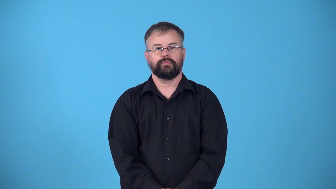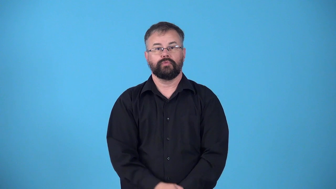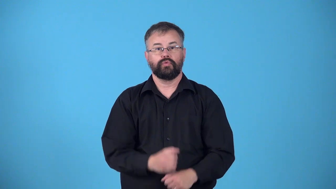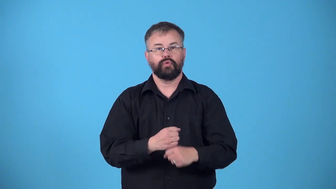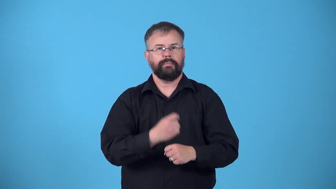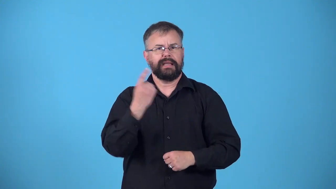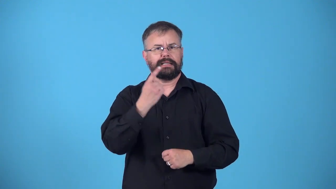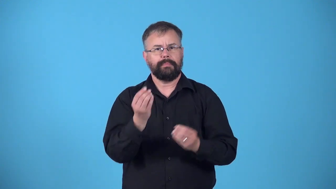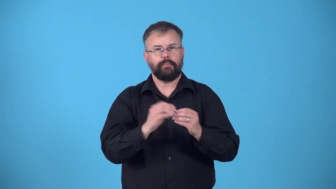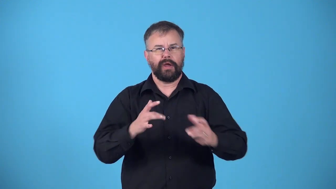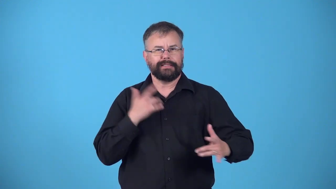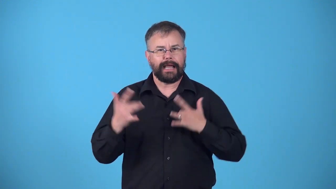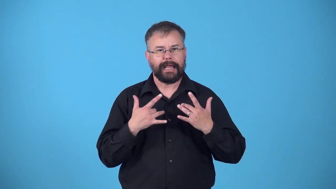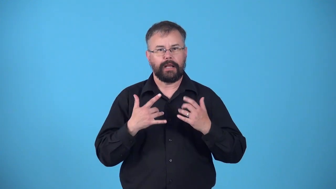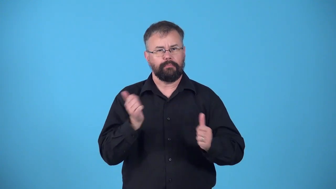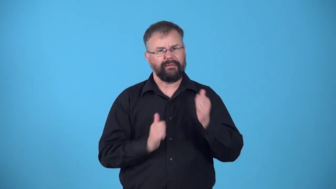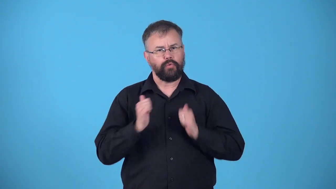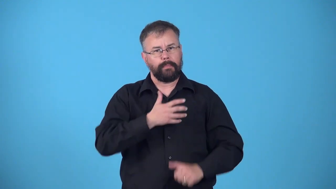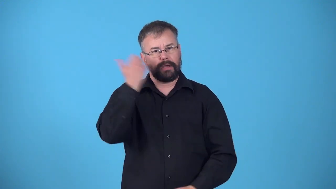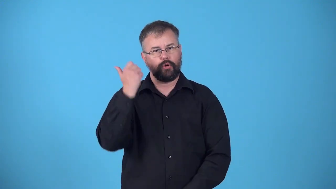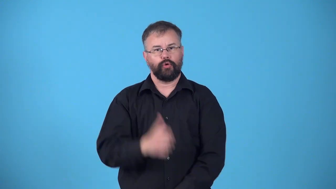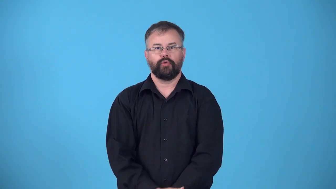juice up-make exciting